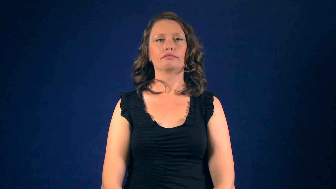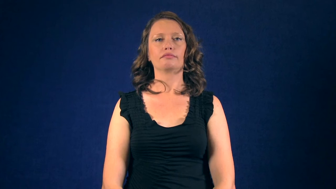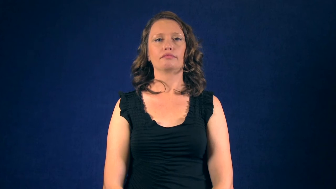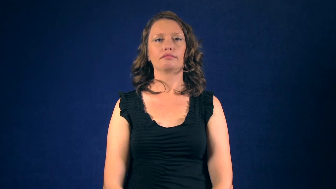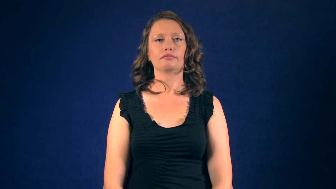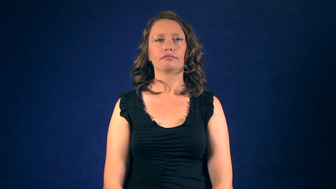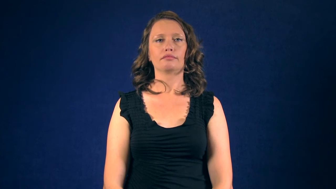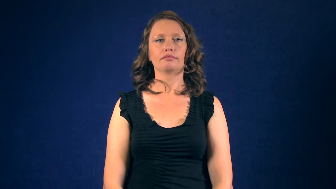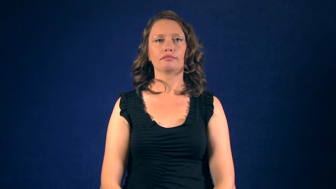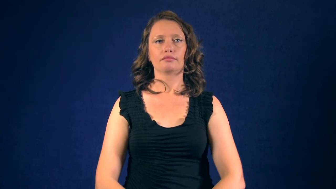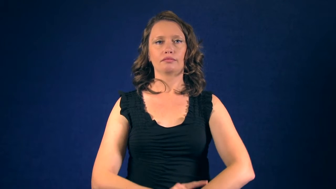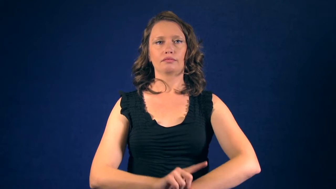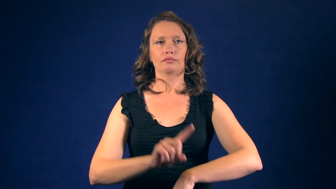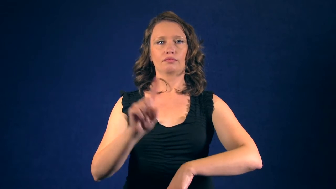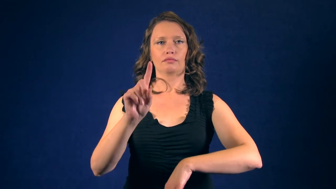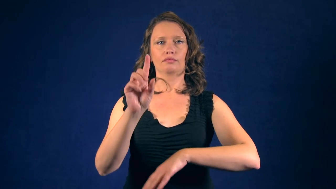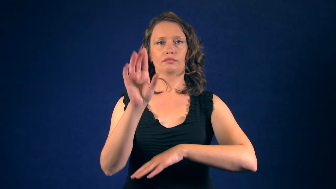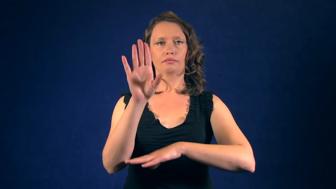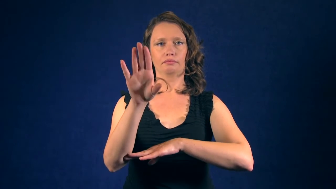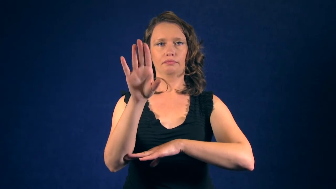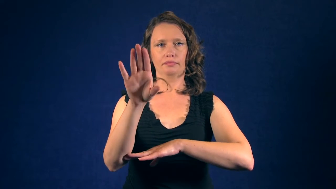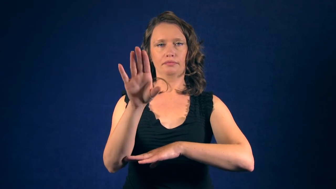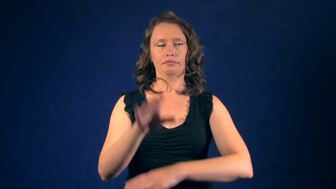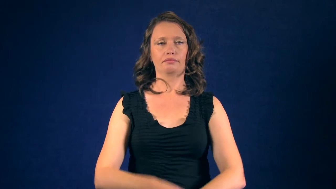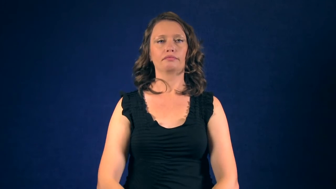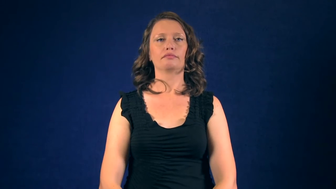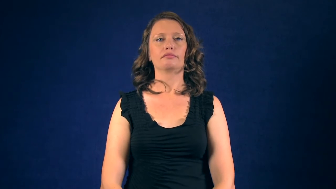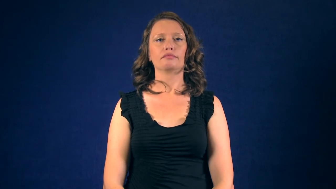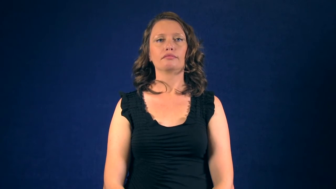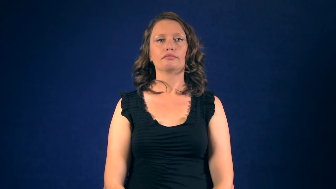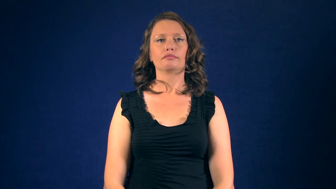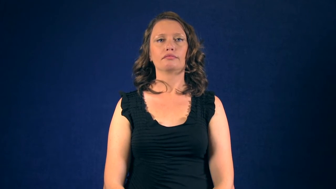1 pm